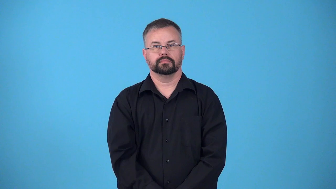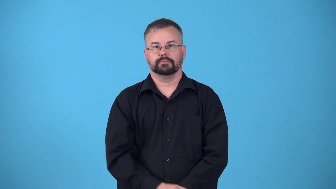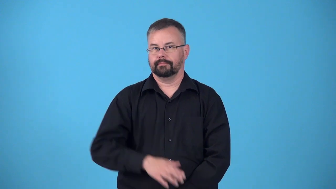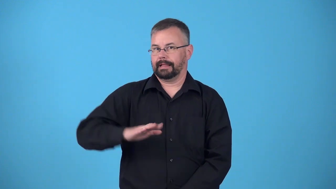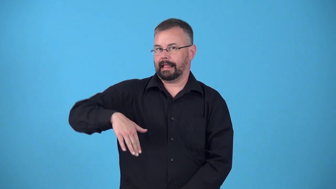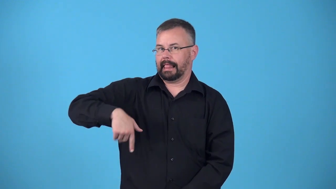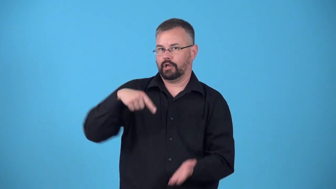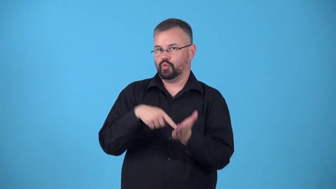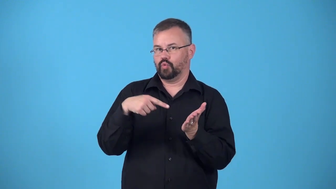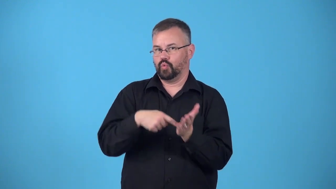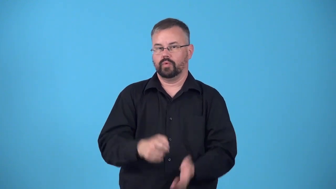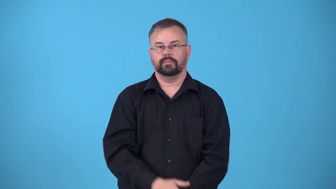undue-not due